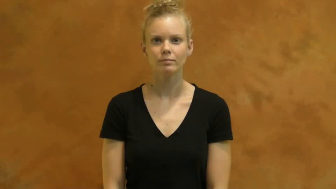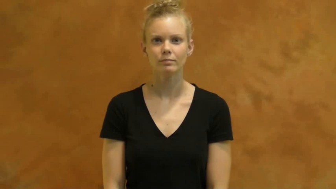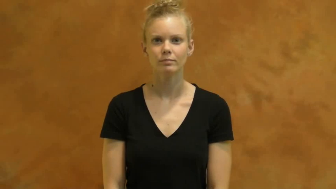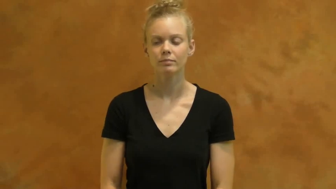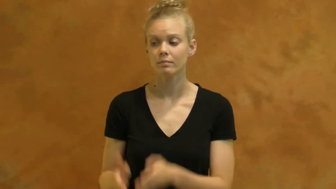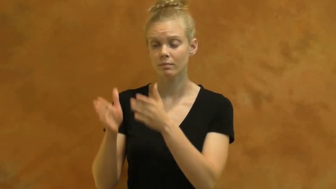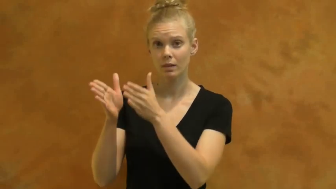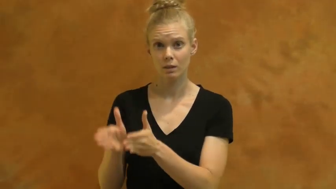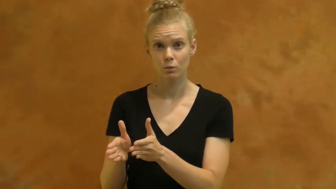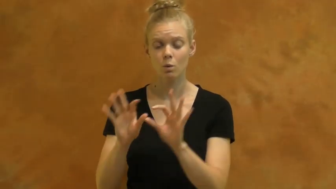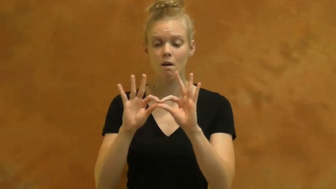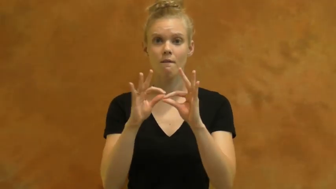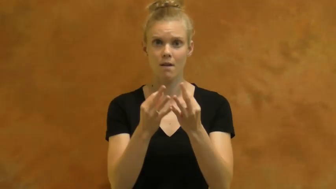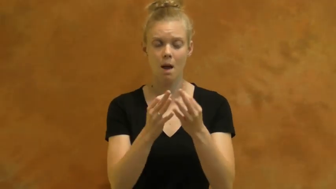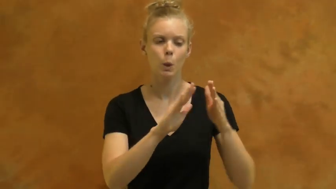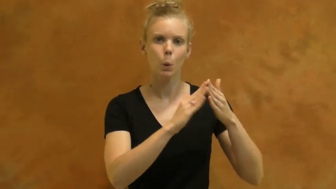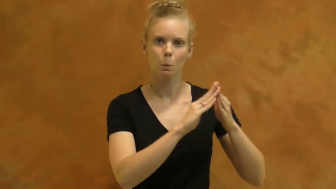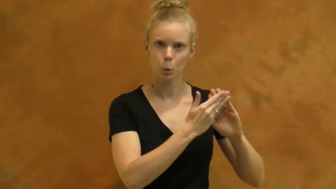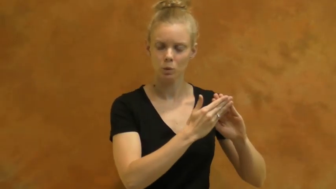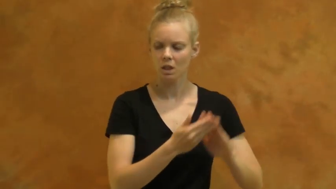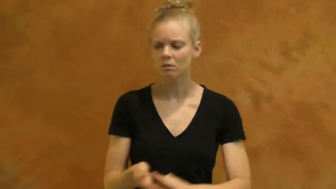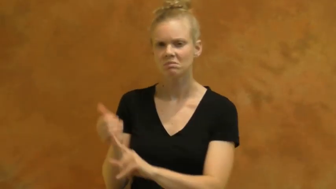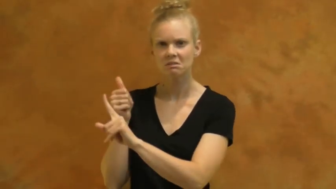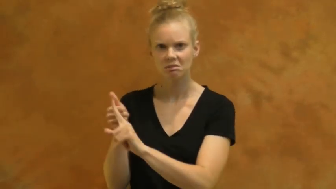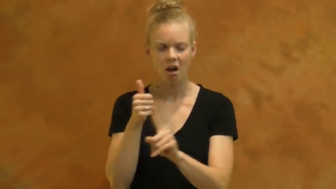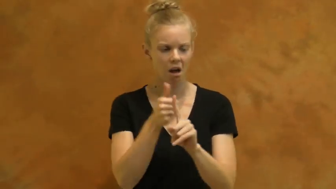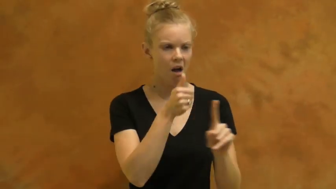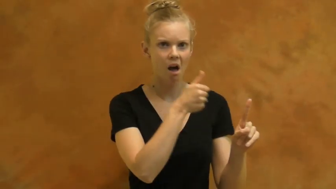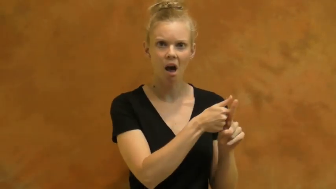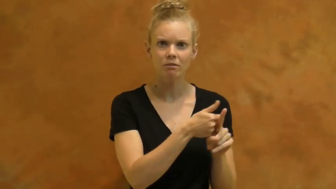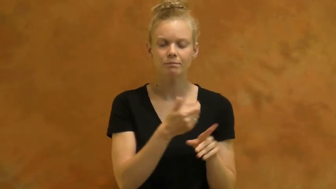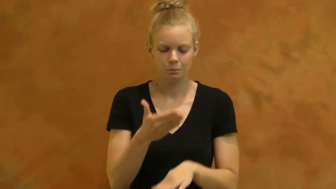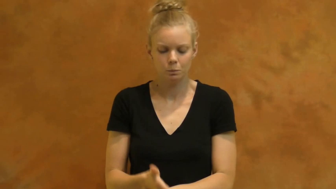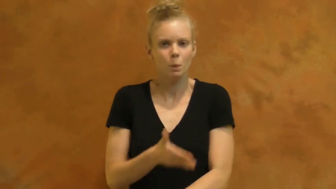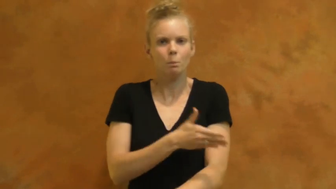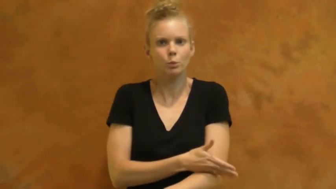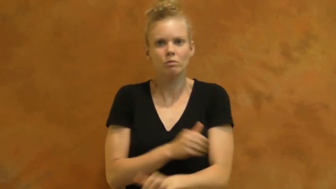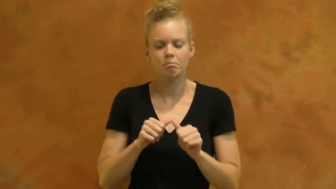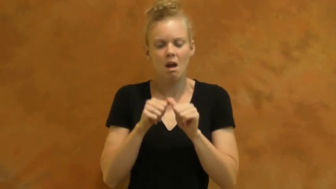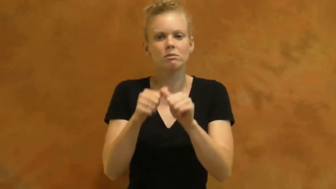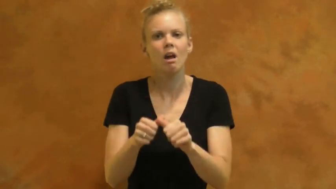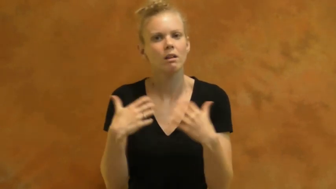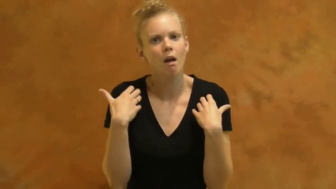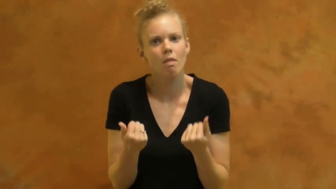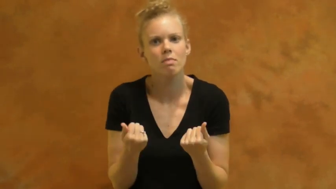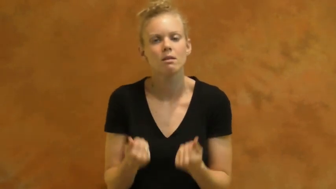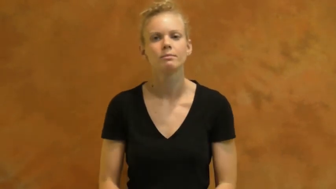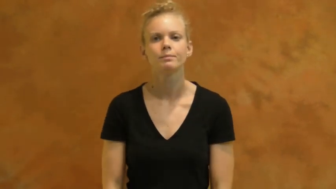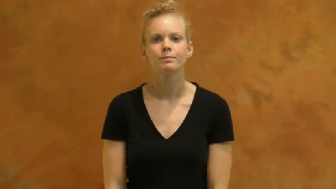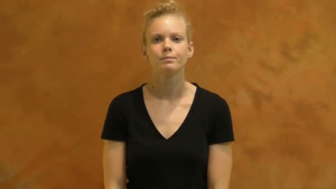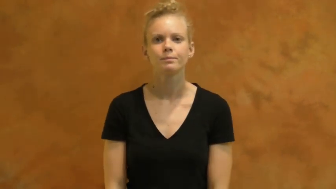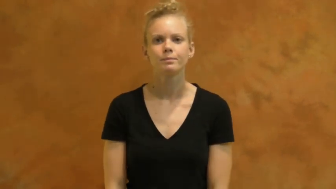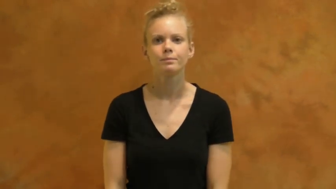self-care